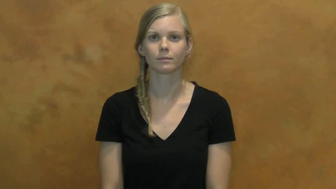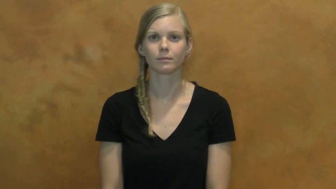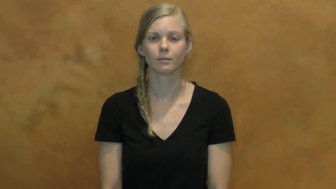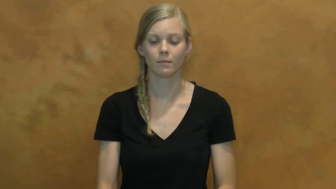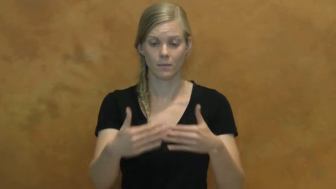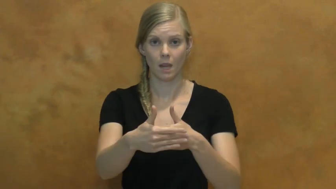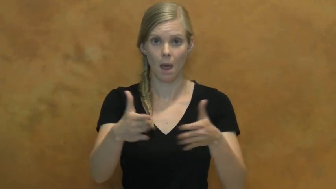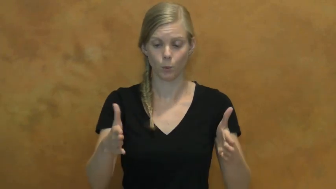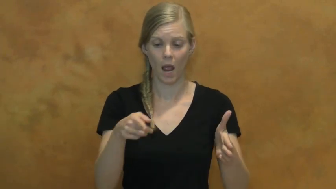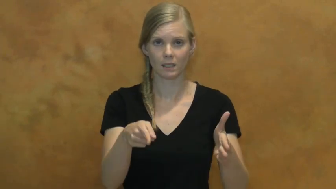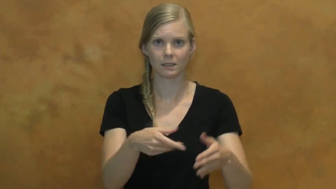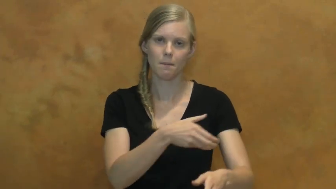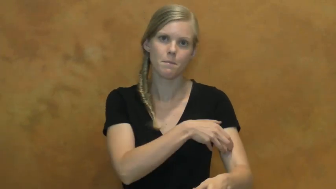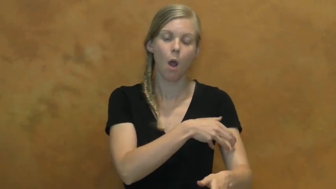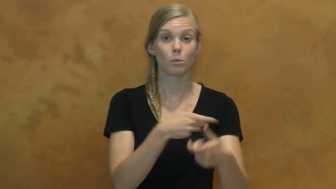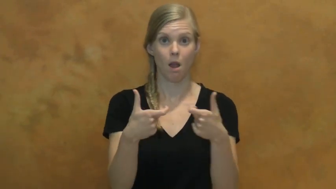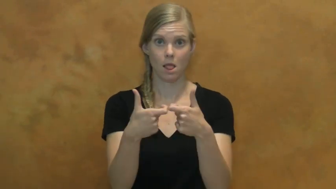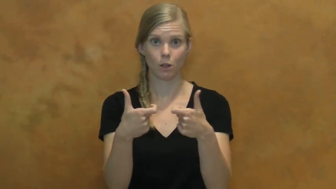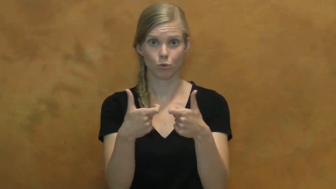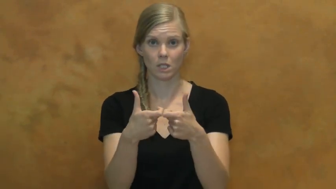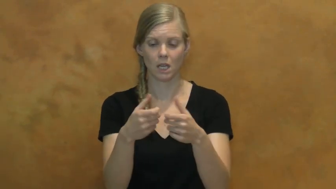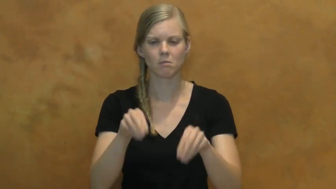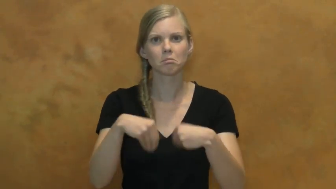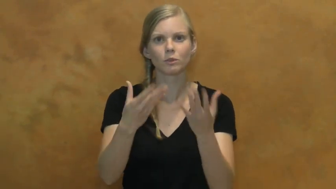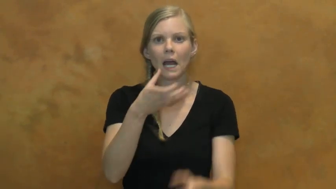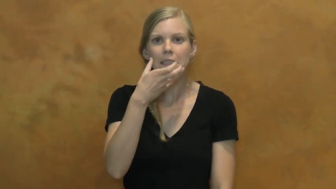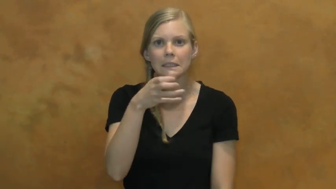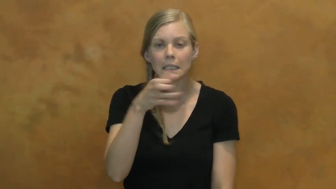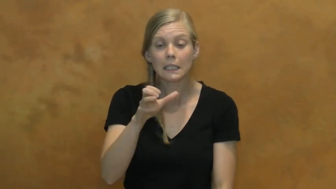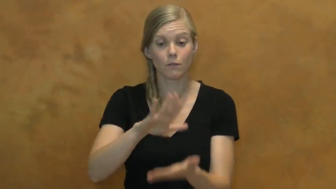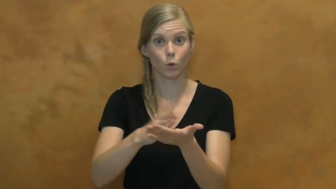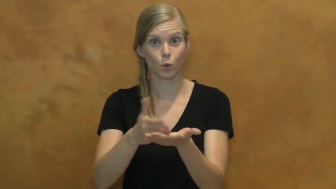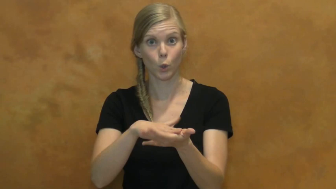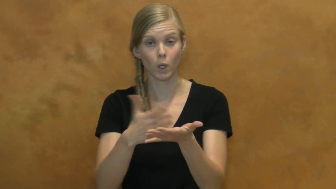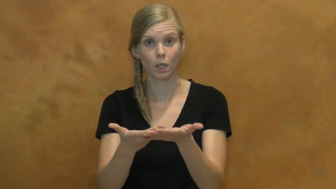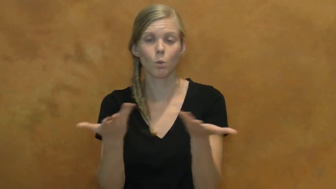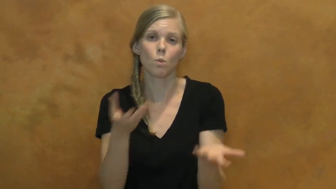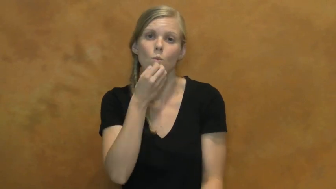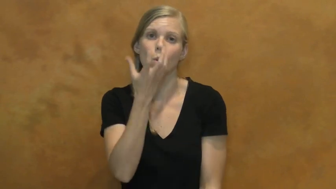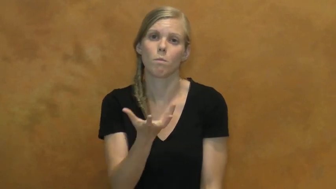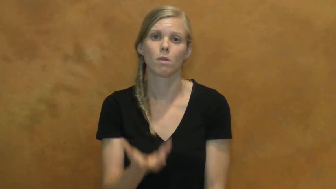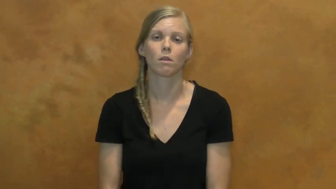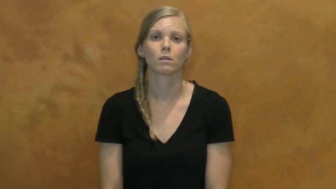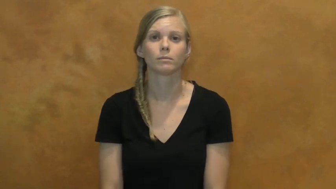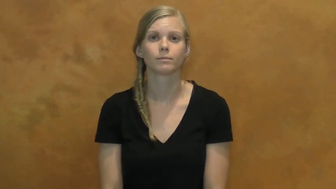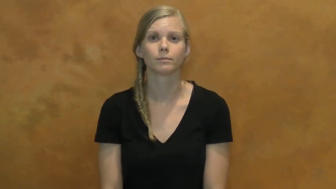electric stove